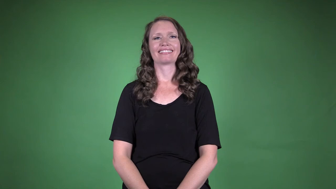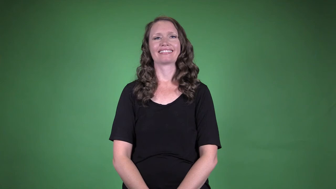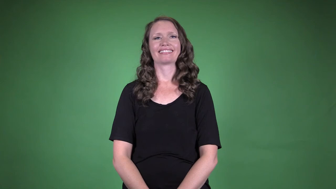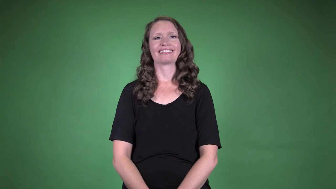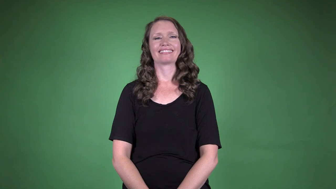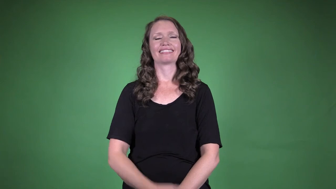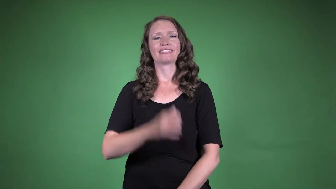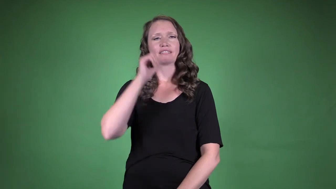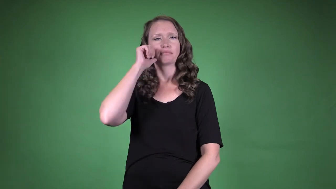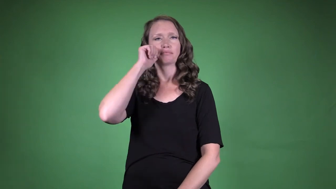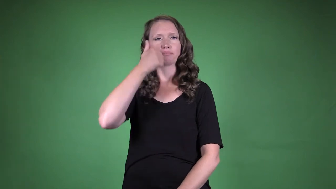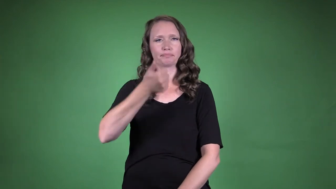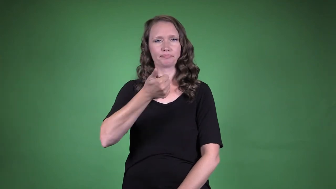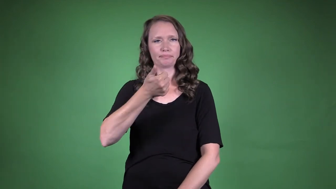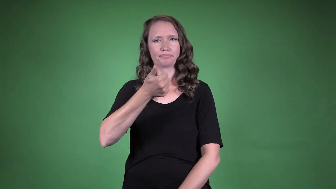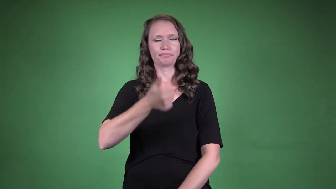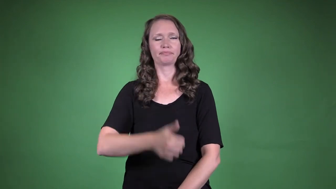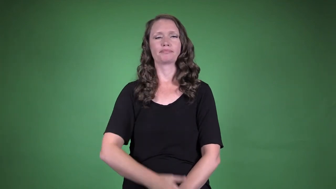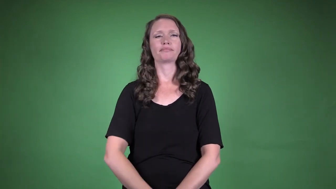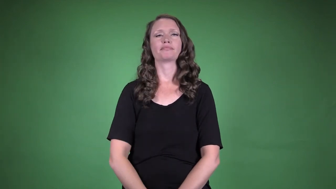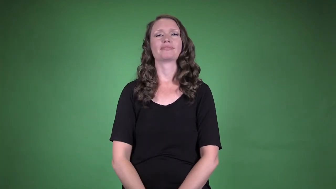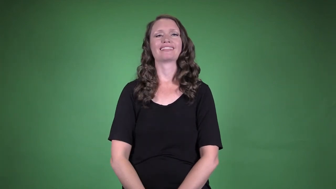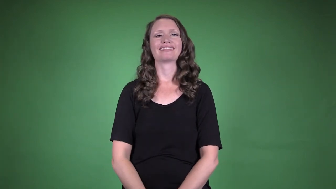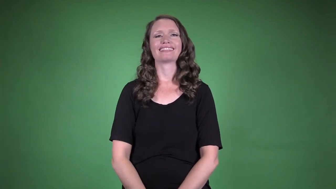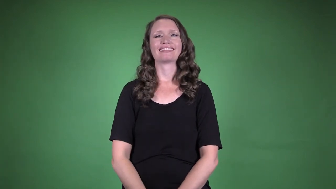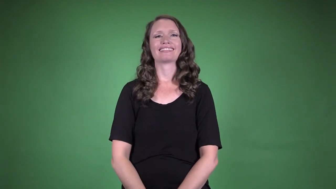tomorrow